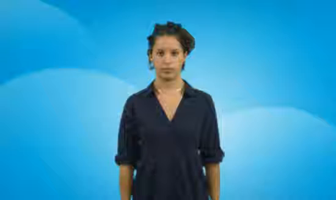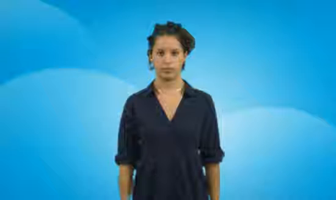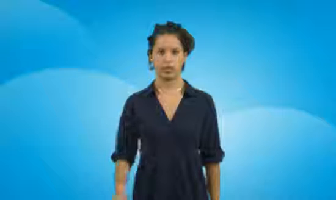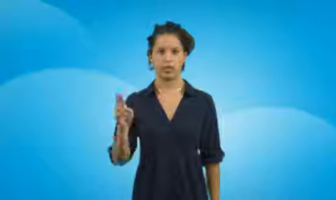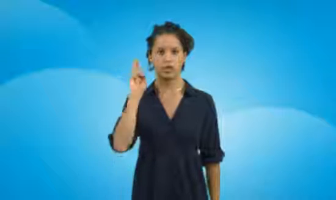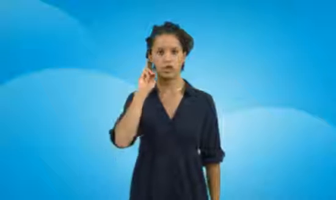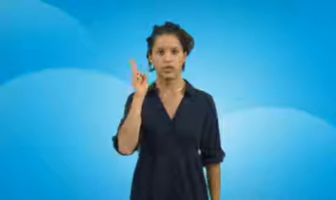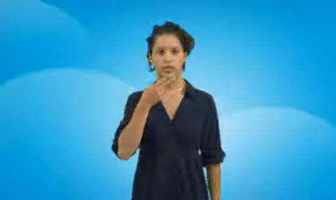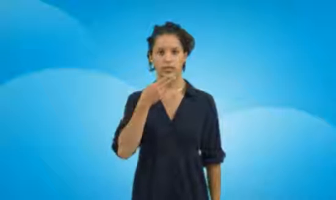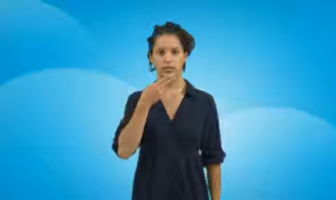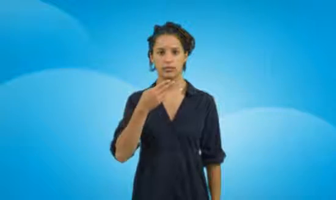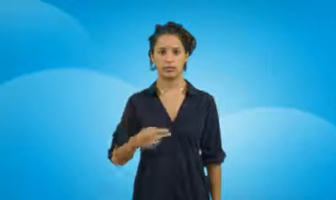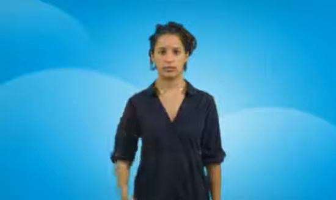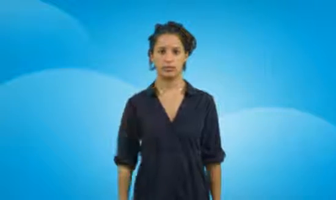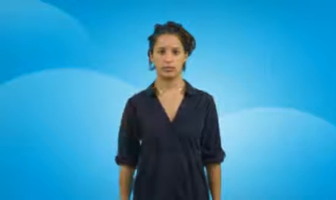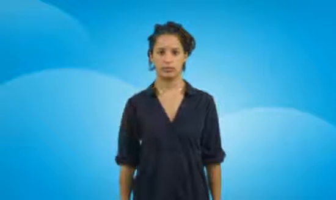Deaf